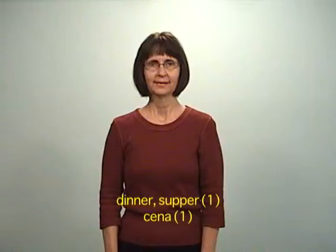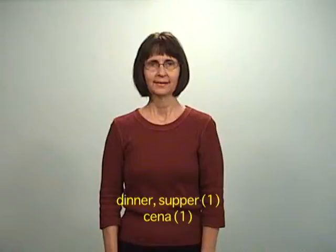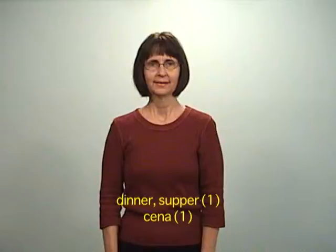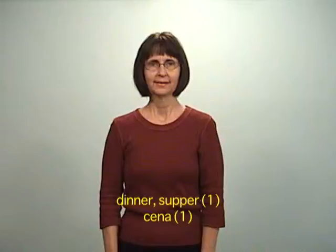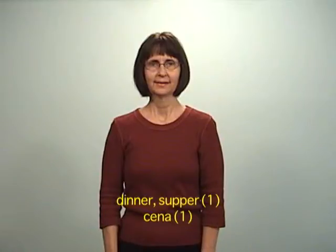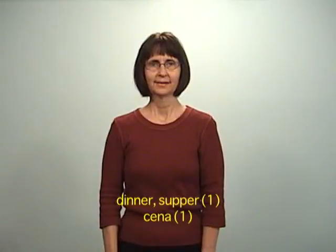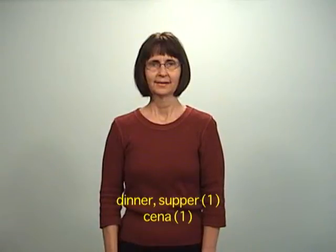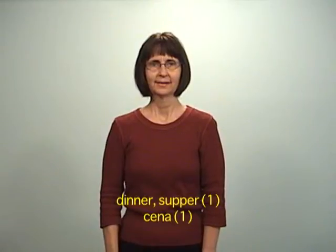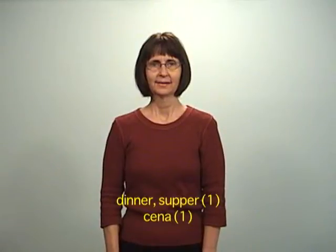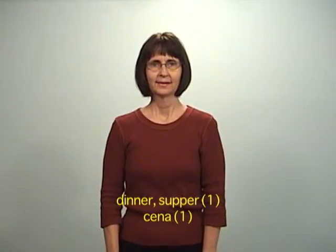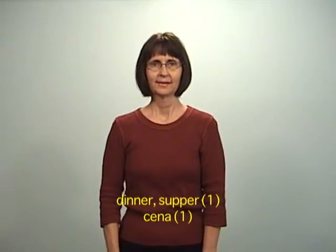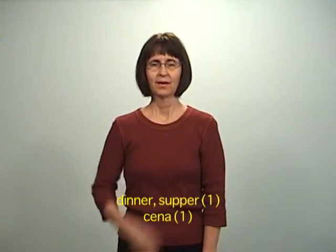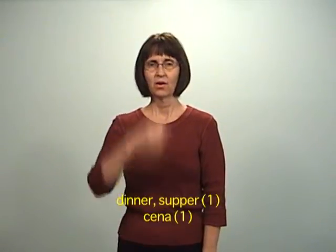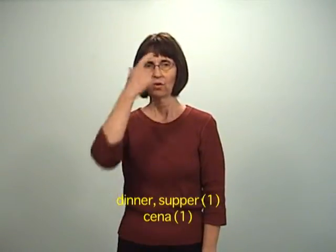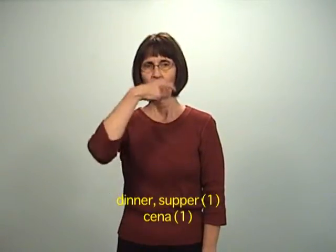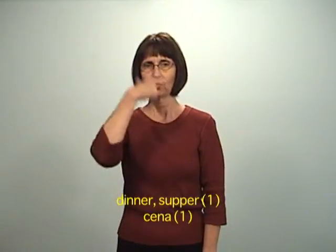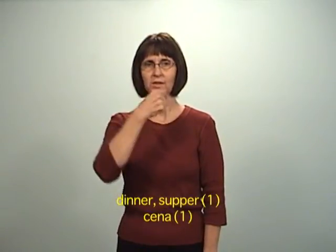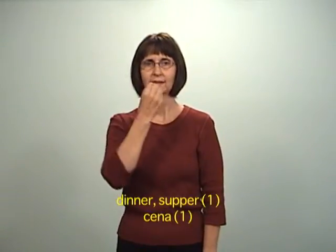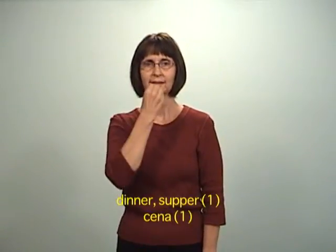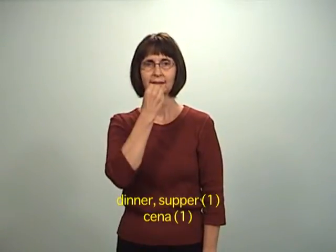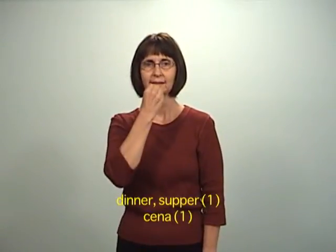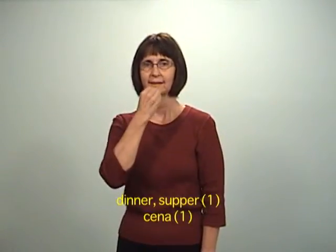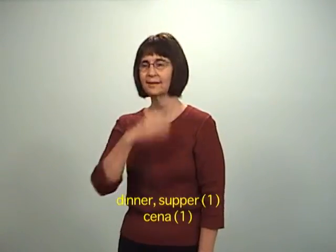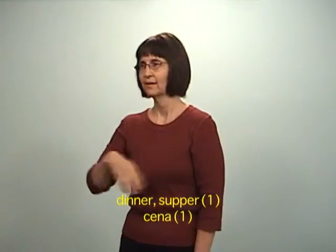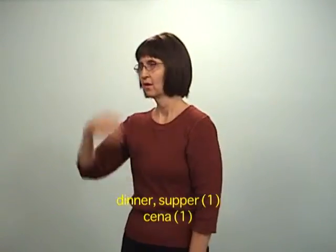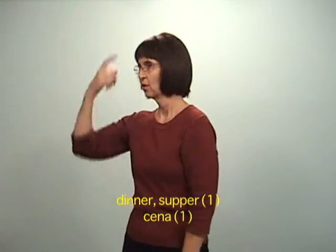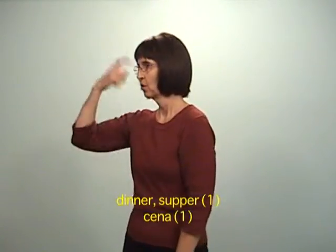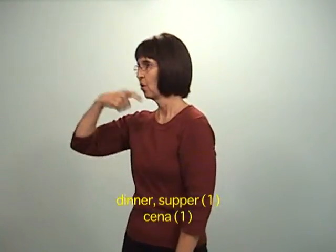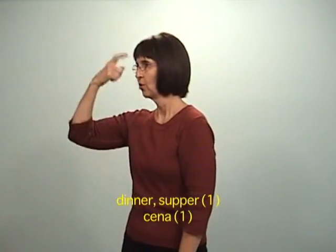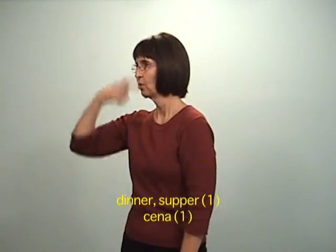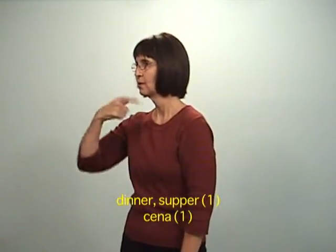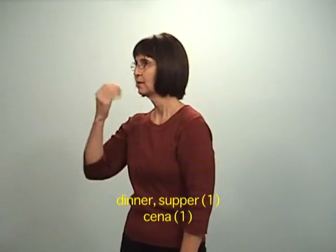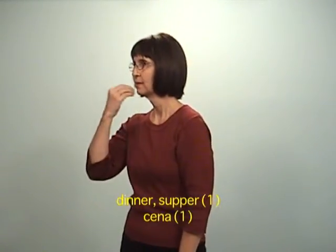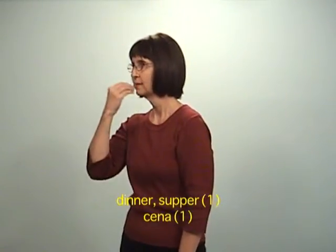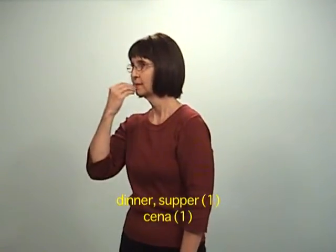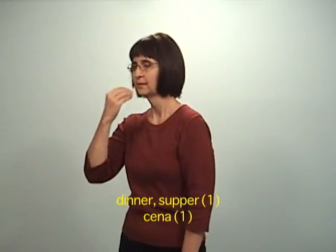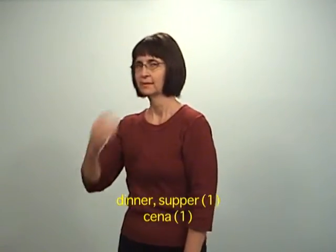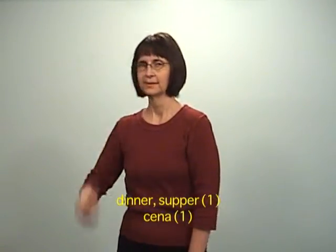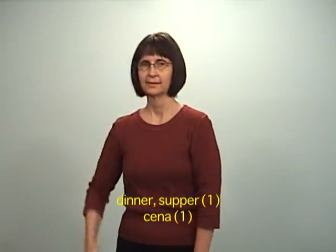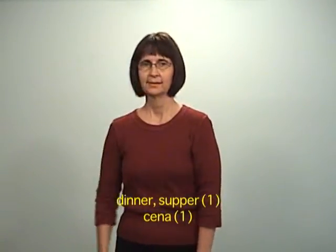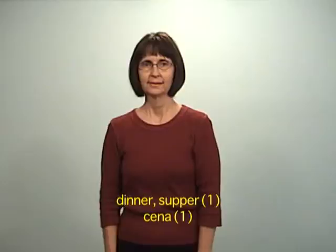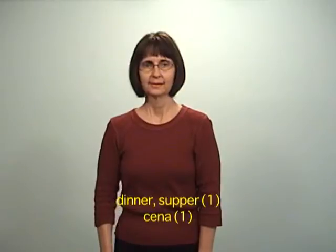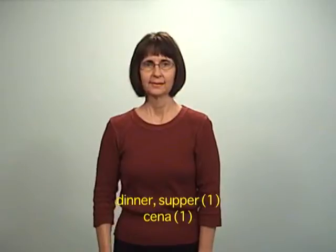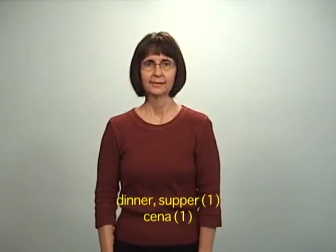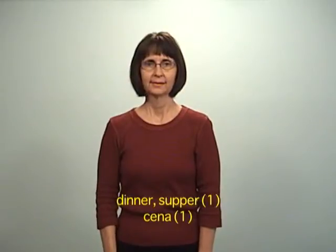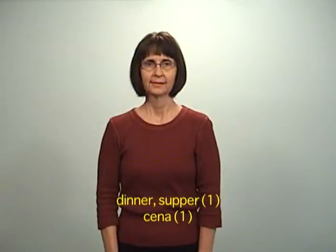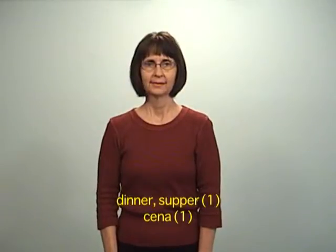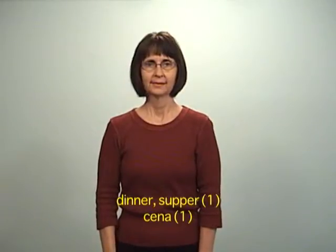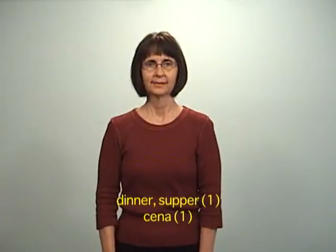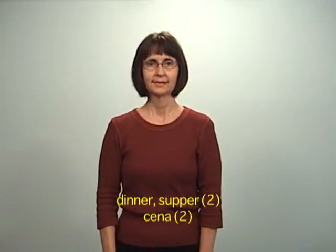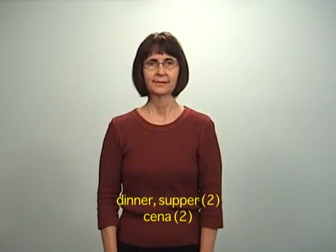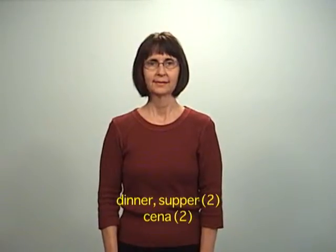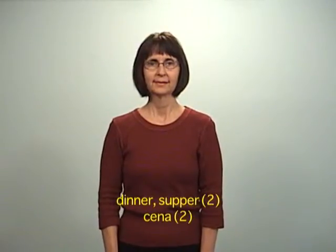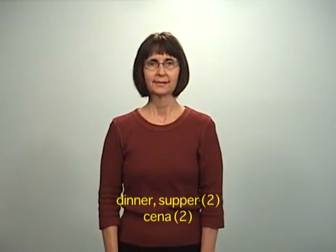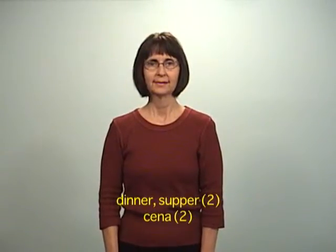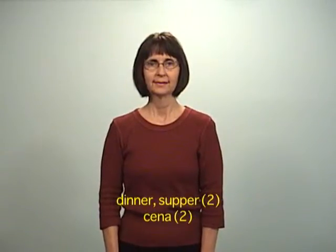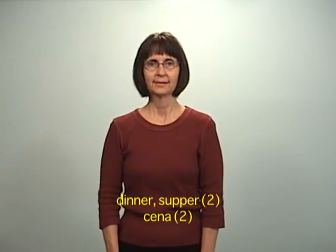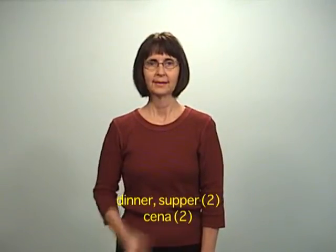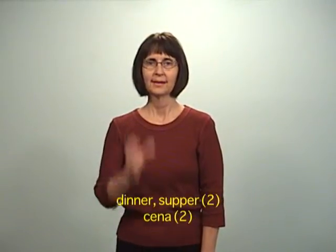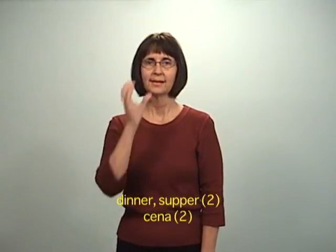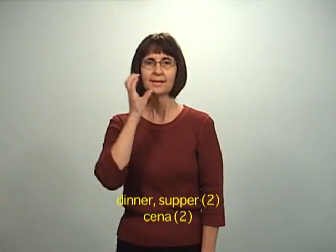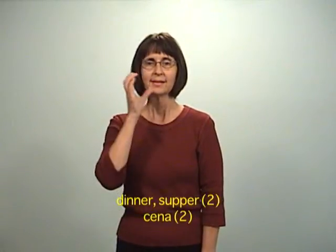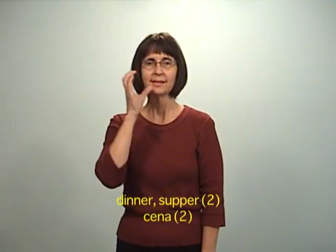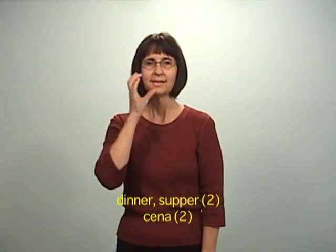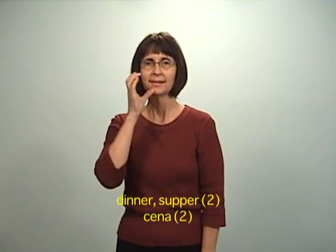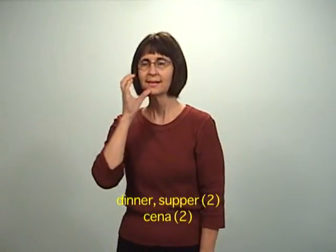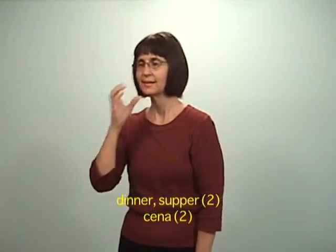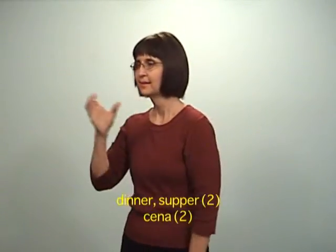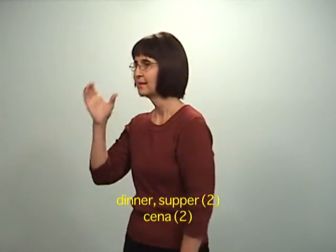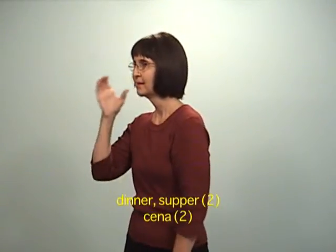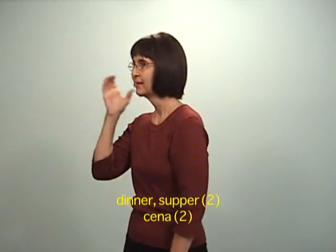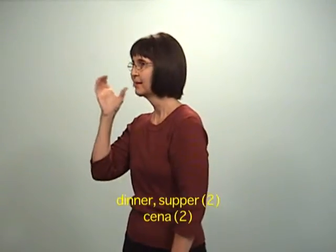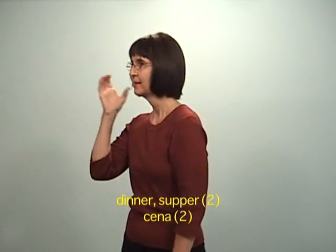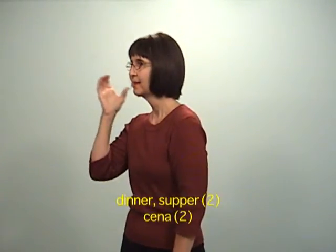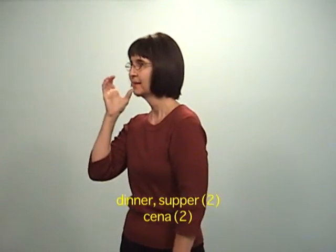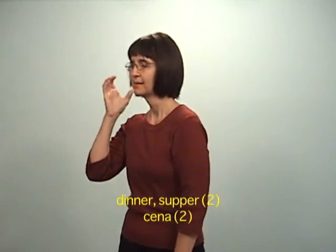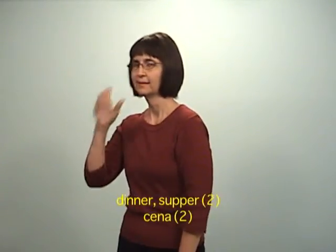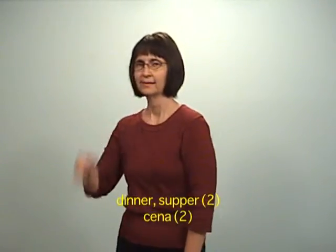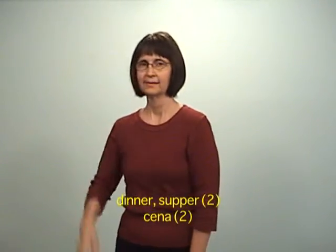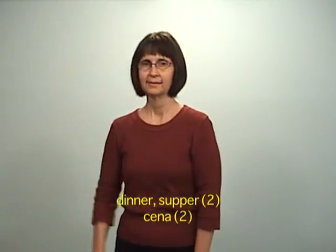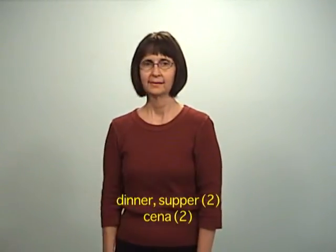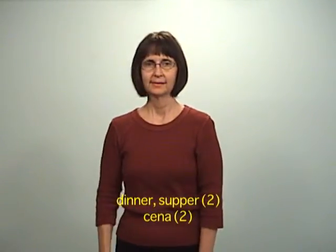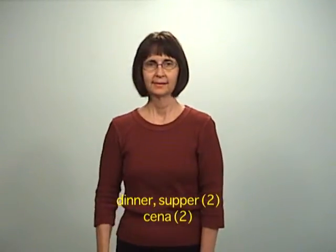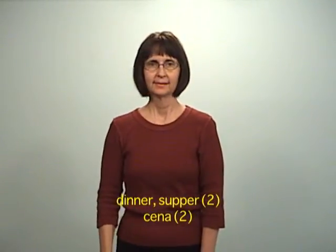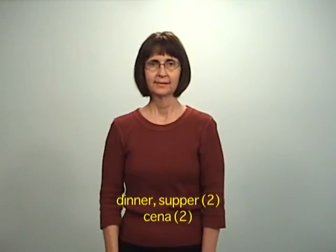Dinner, supper